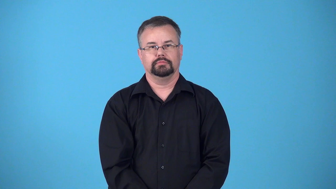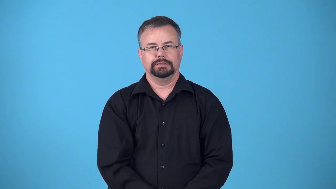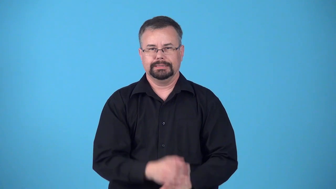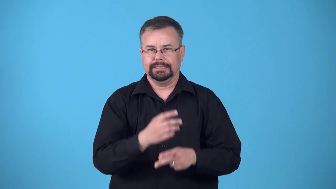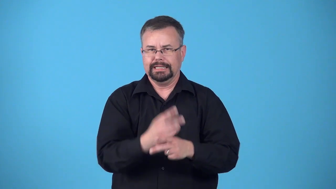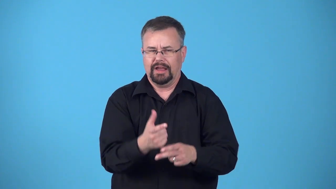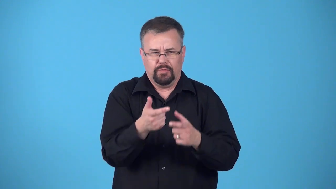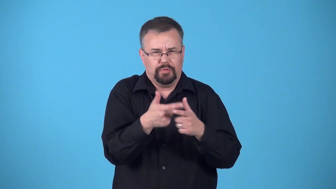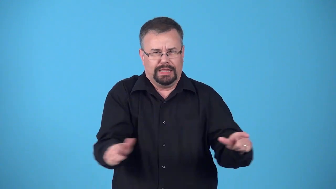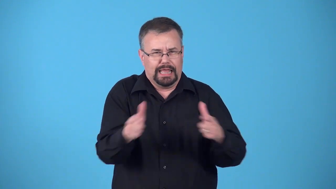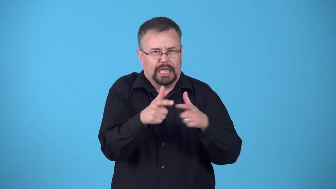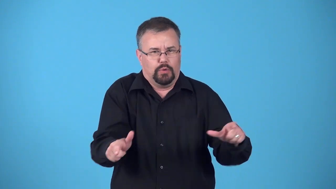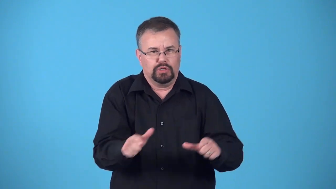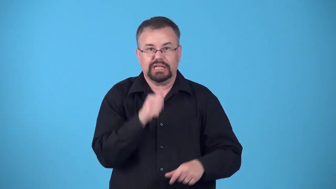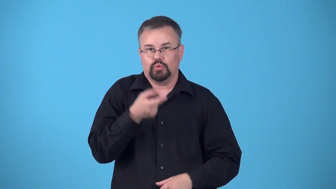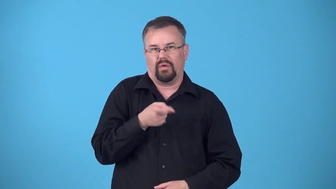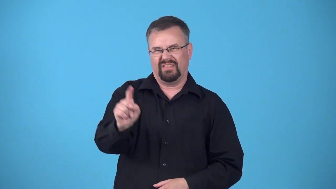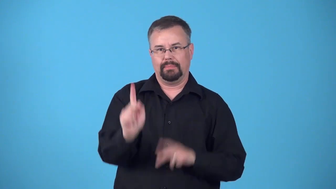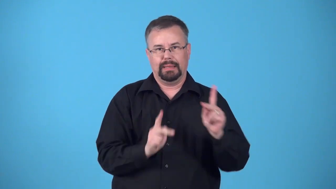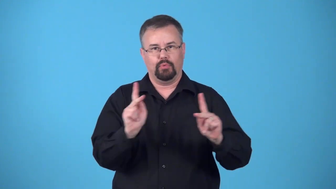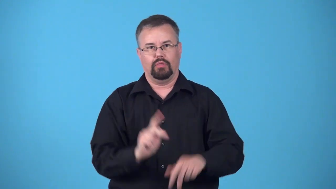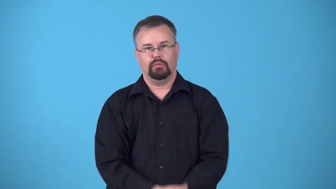politically correct